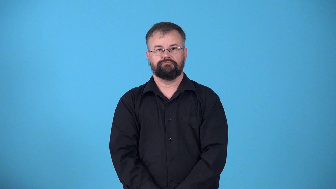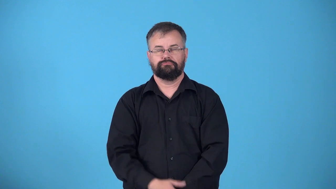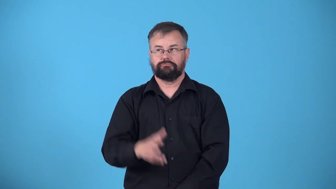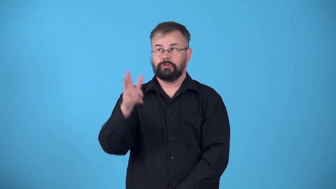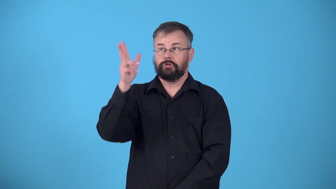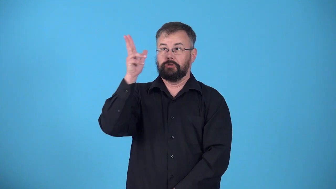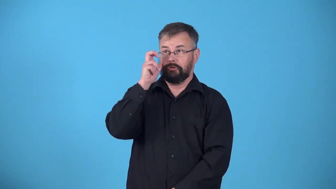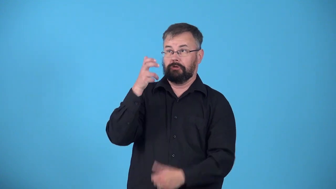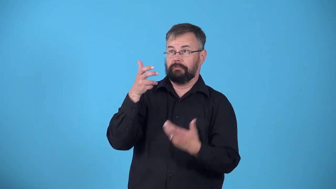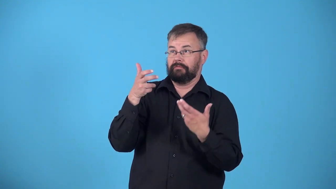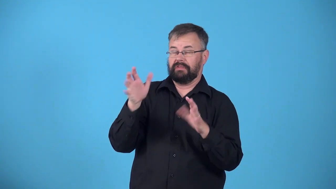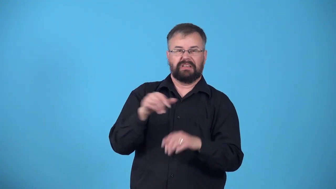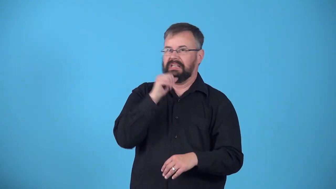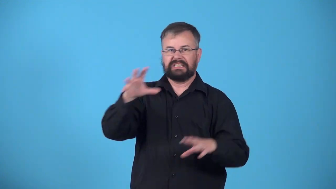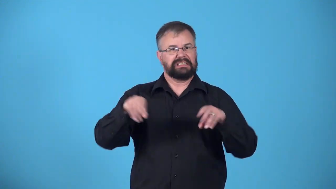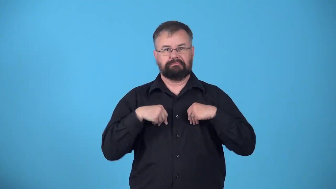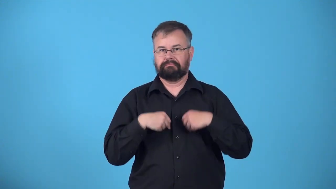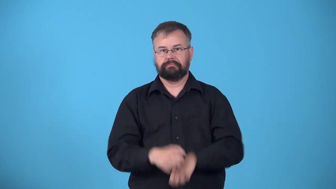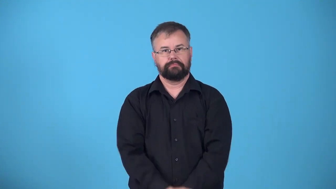not hear of